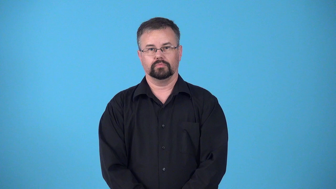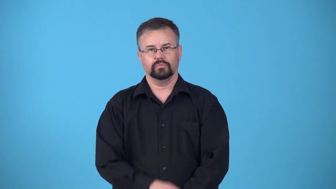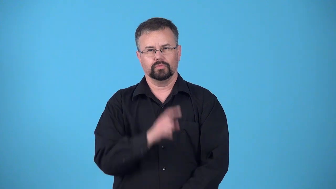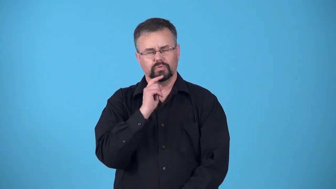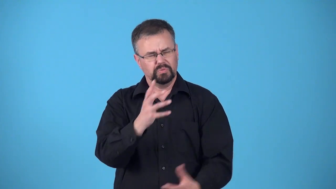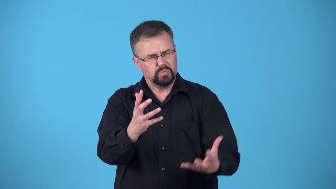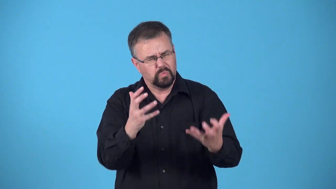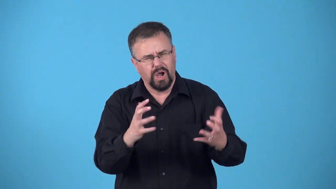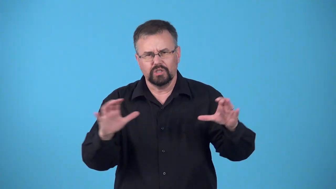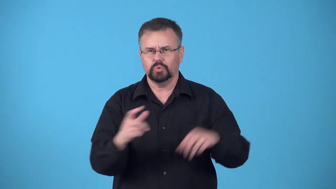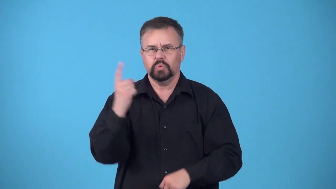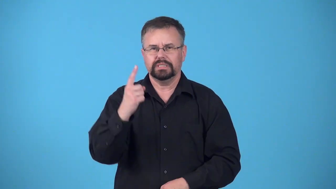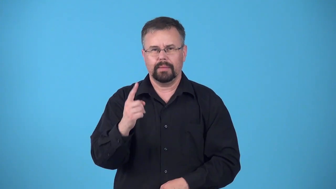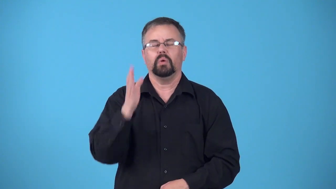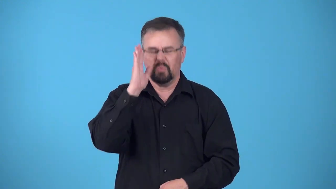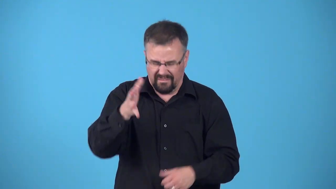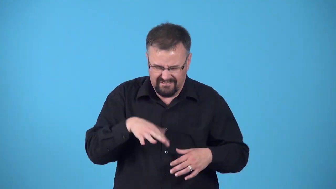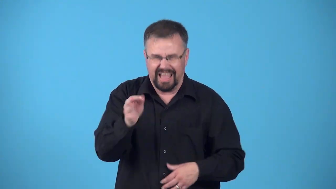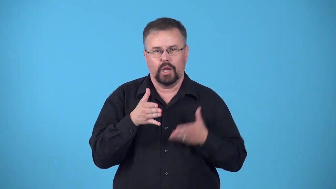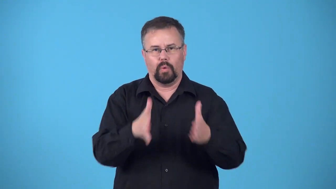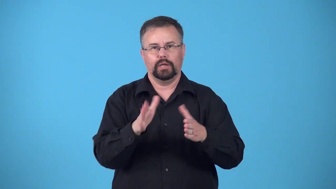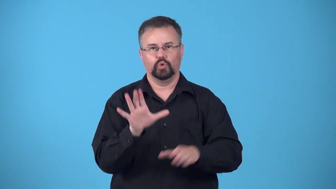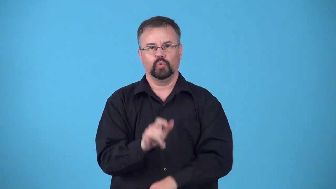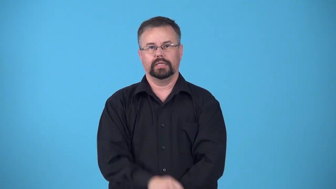where there's a will, there's a way